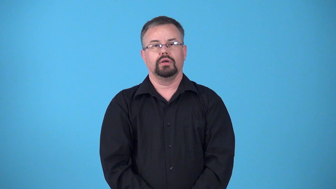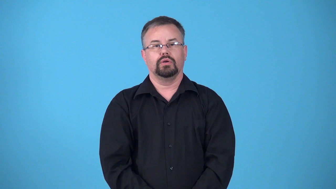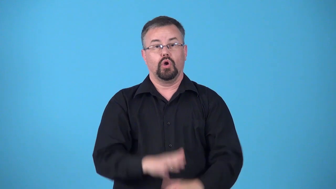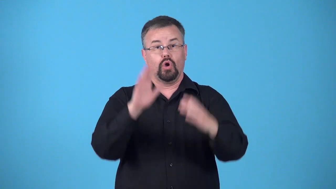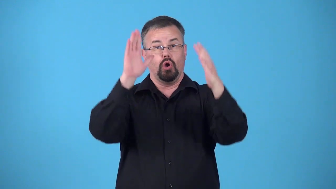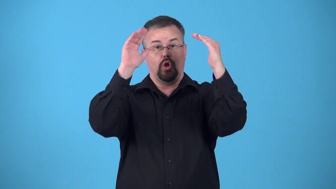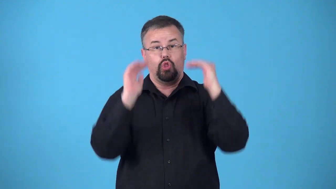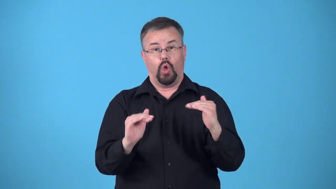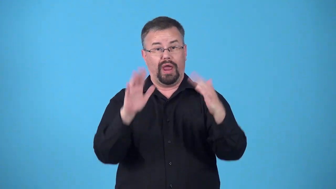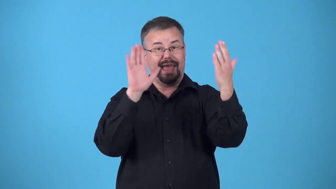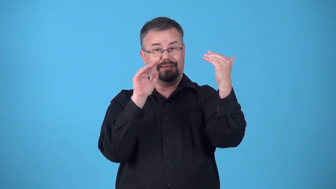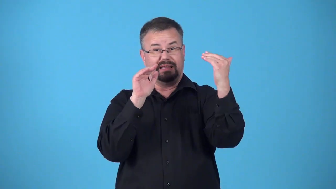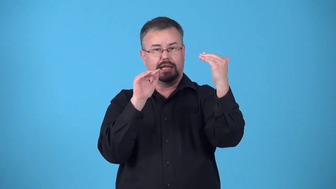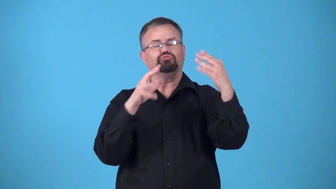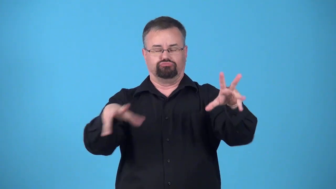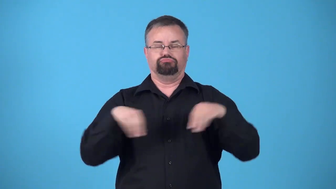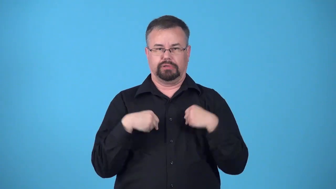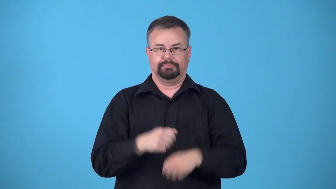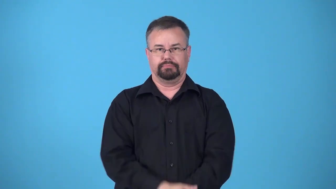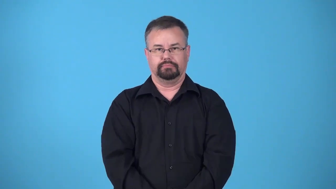lower your sights